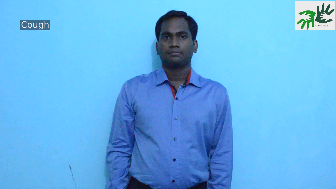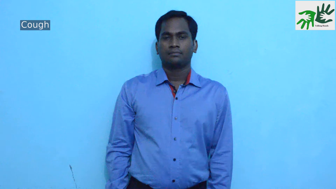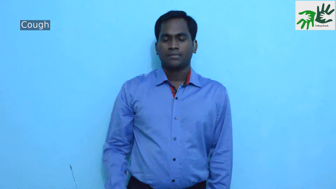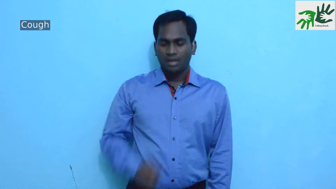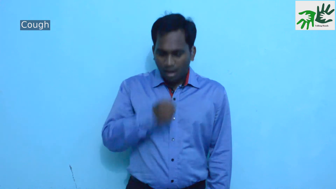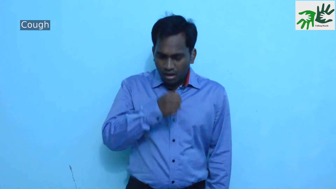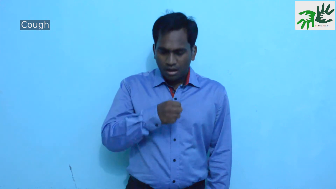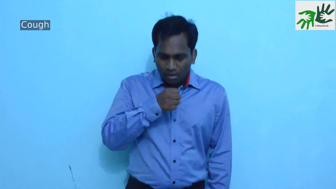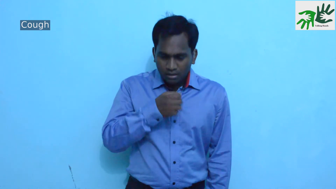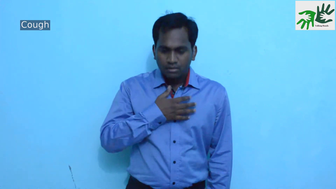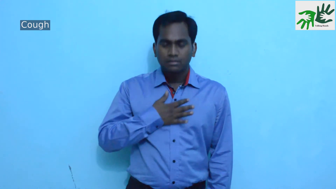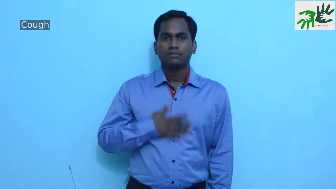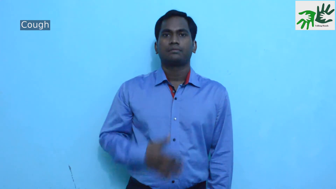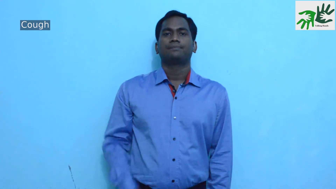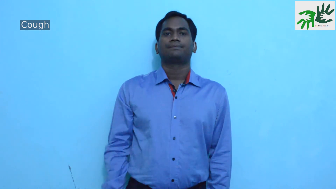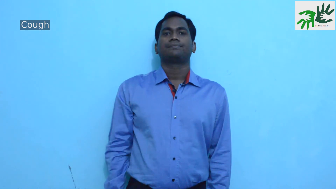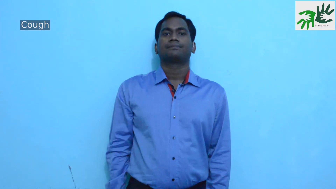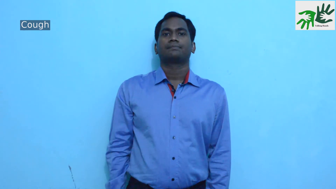Cough